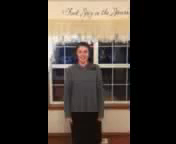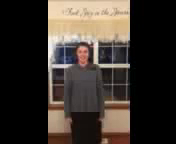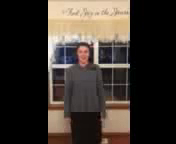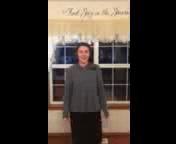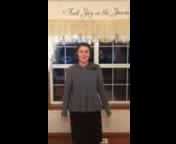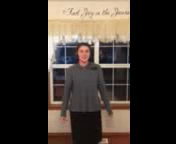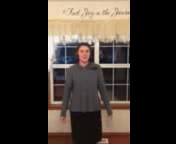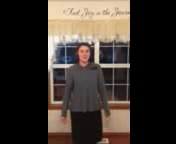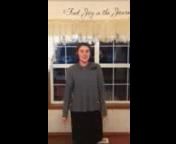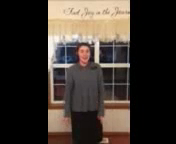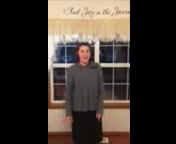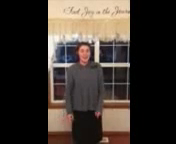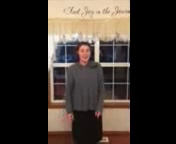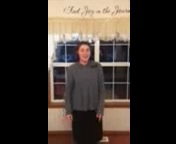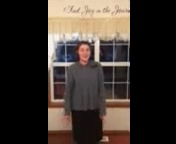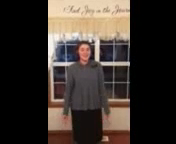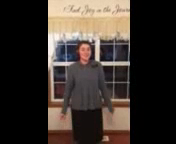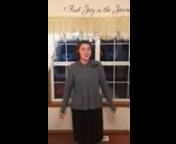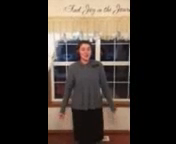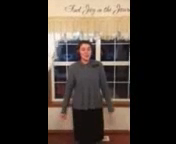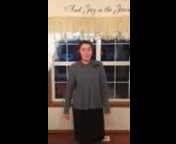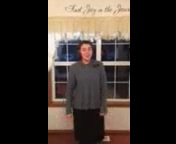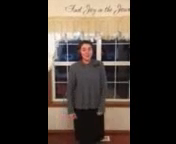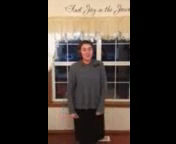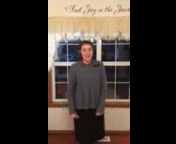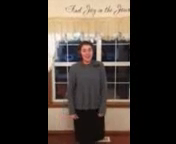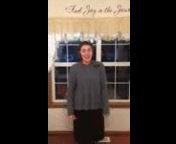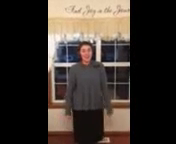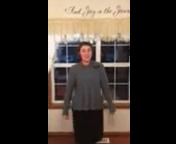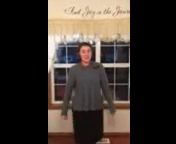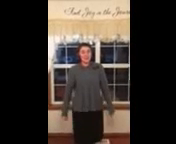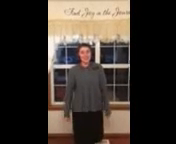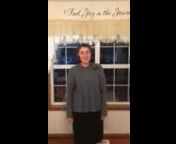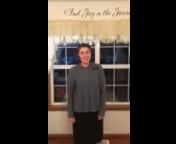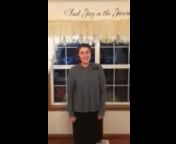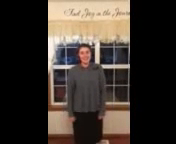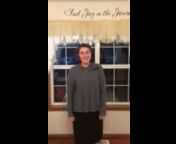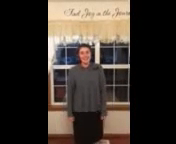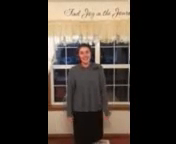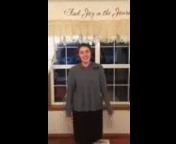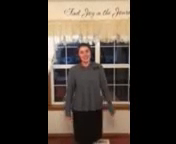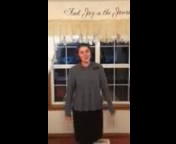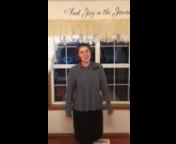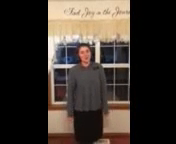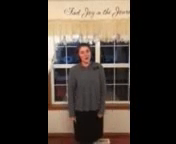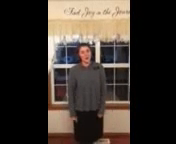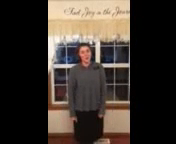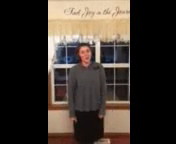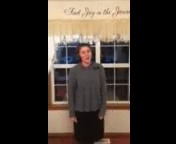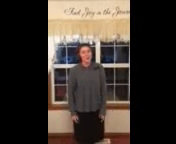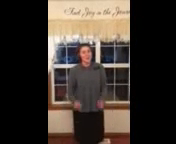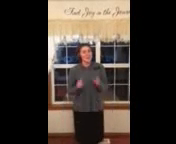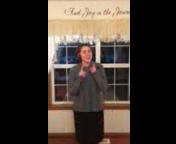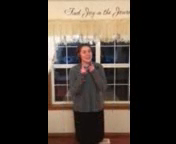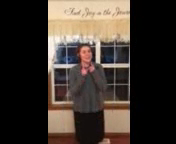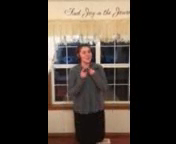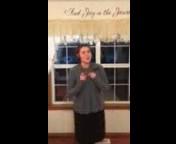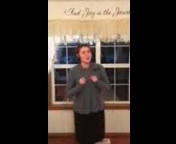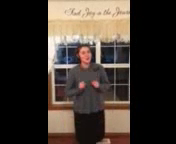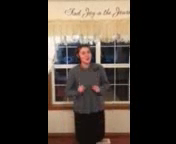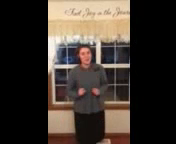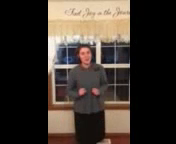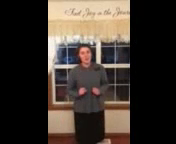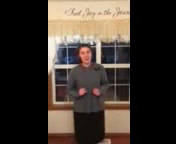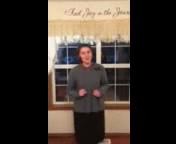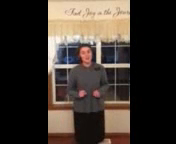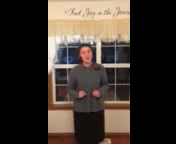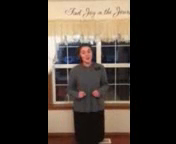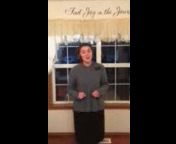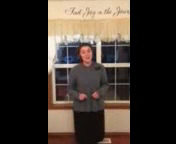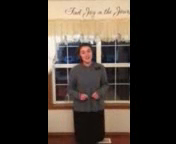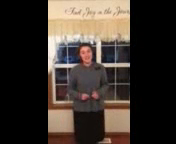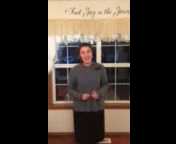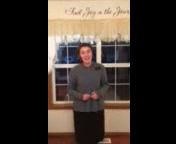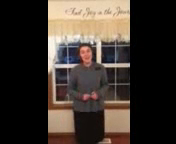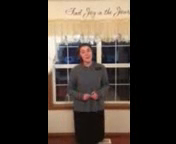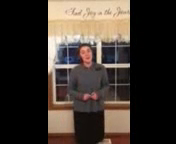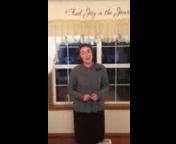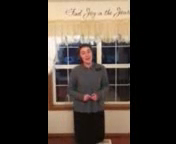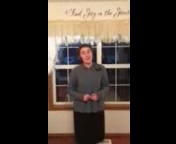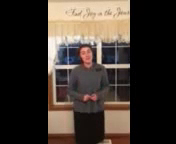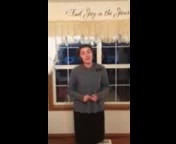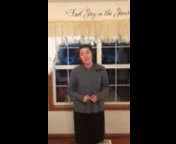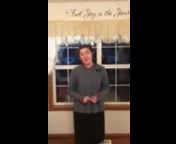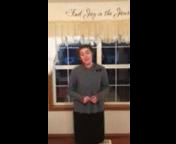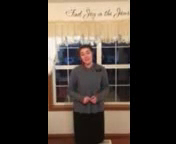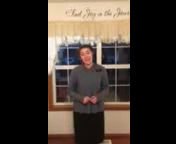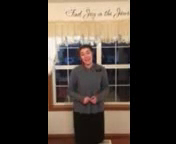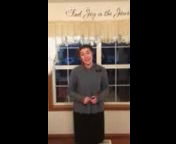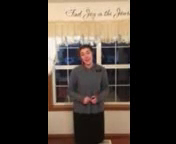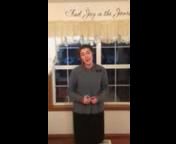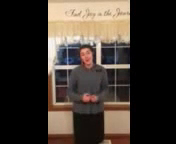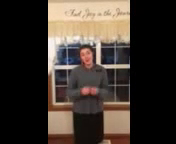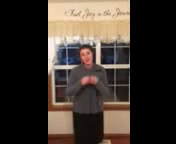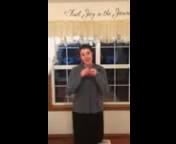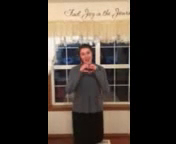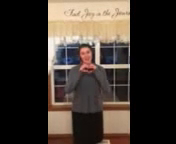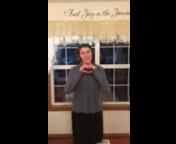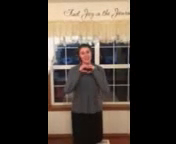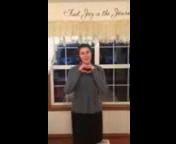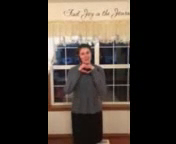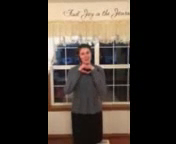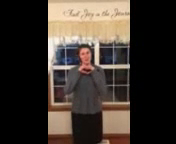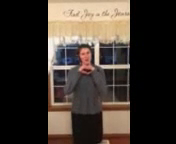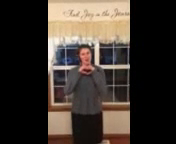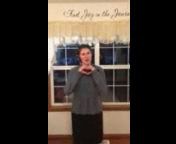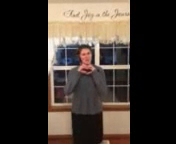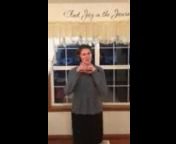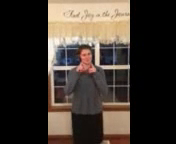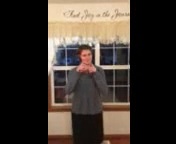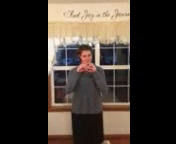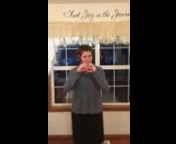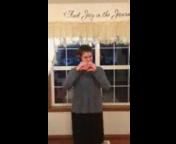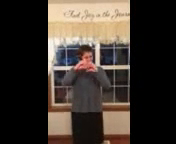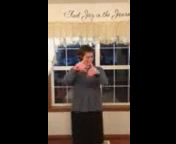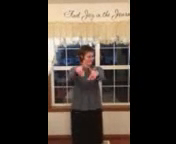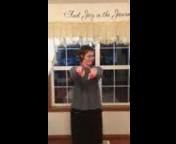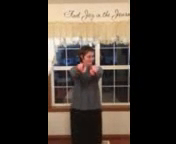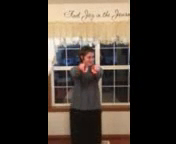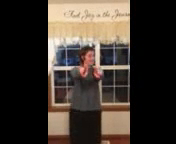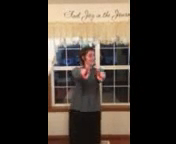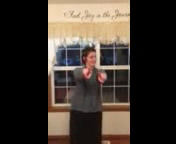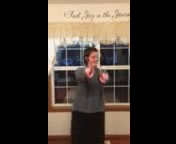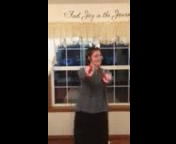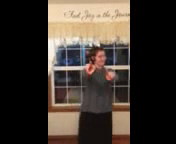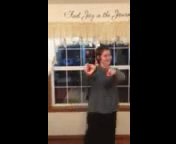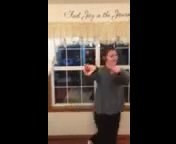Happy Birthday Mom